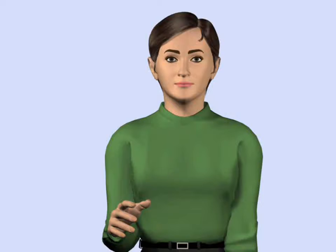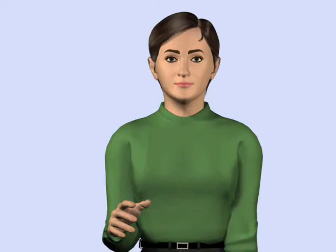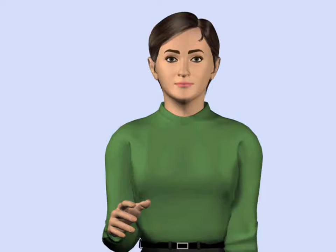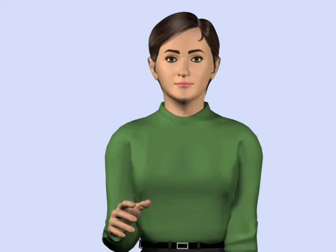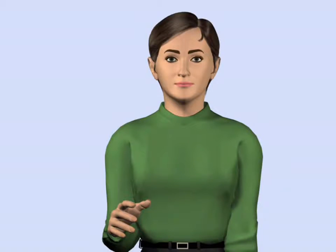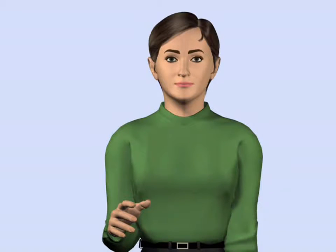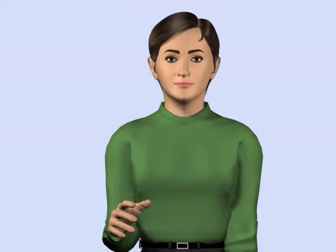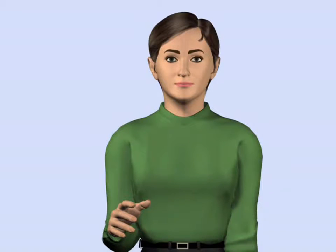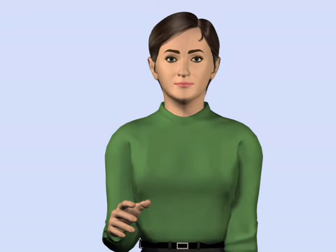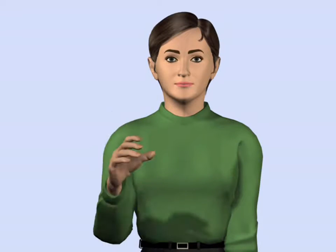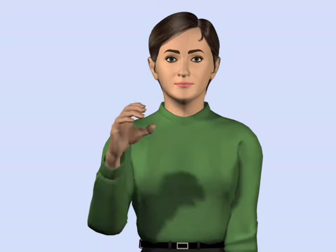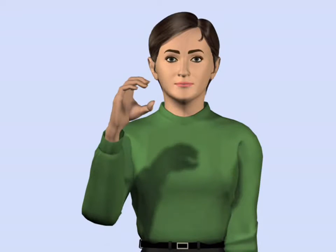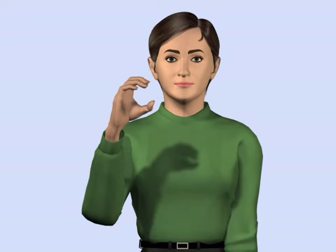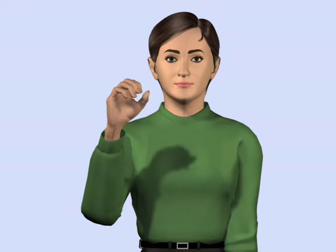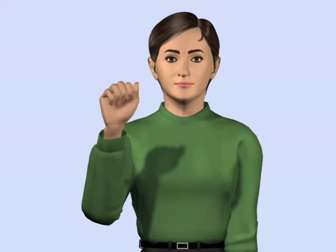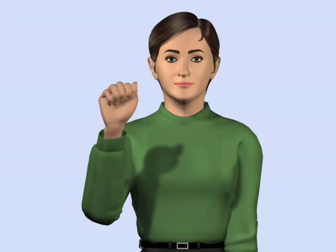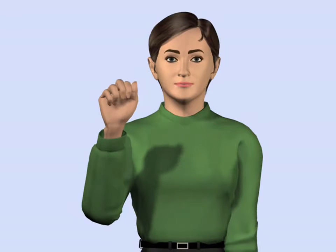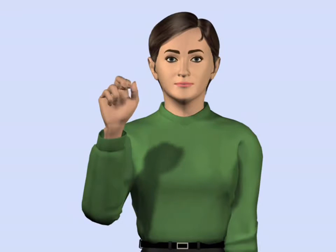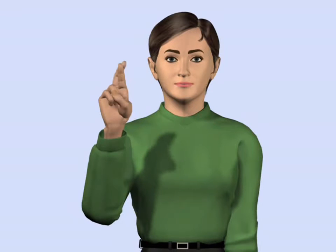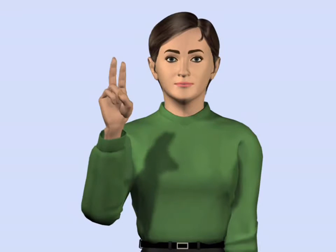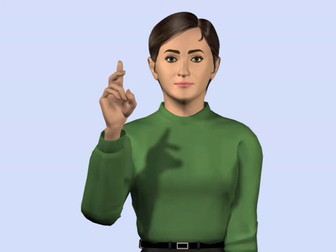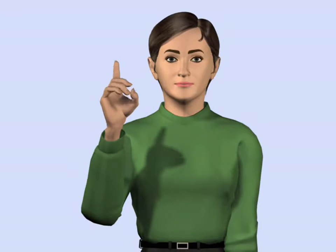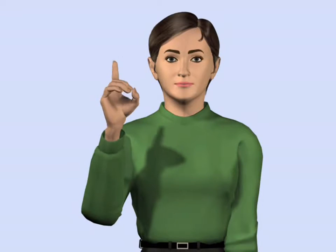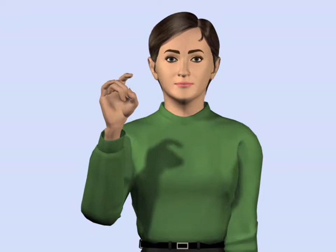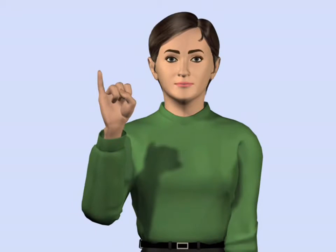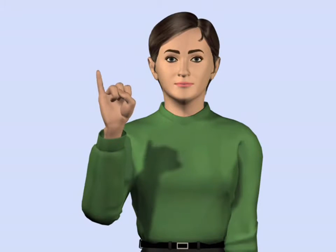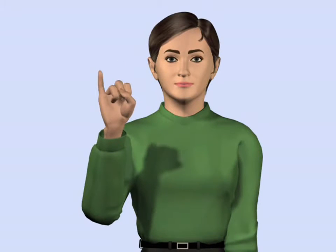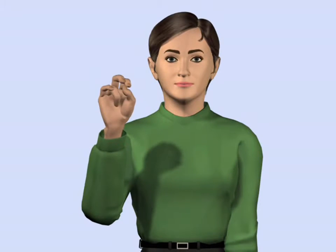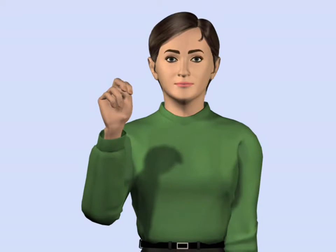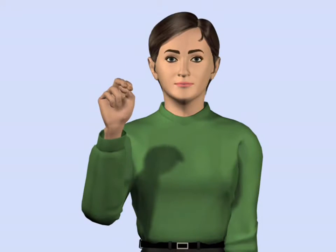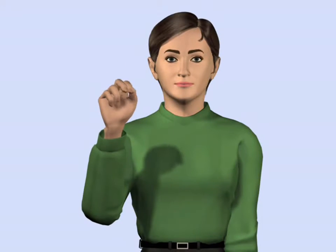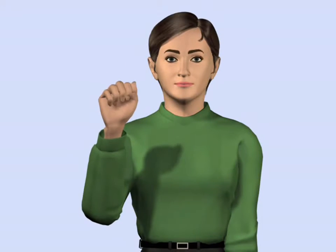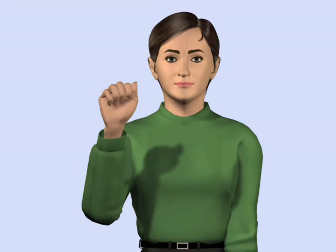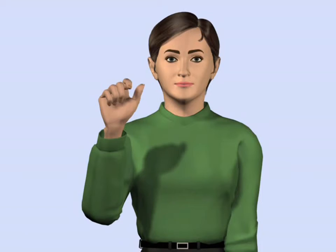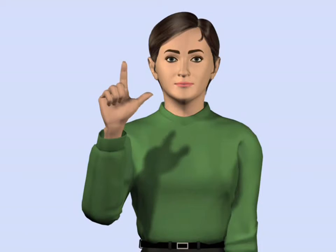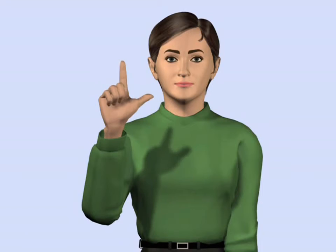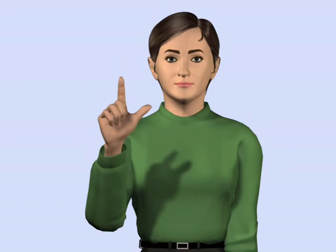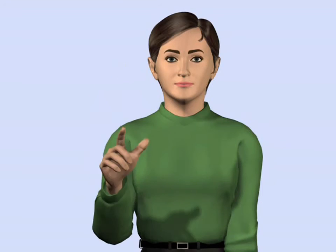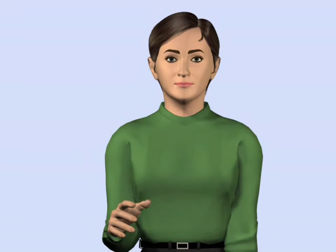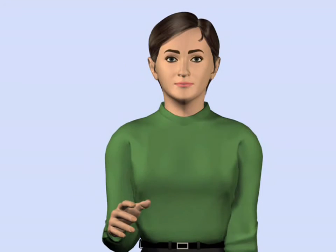cardinal